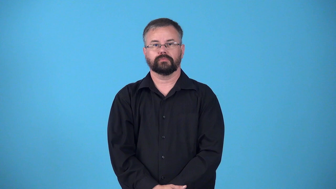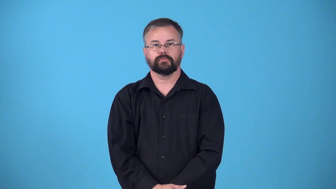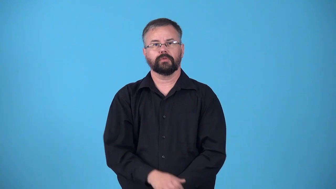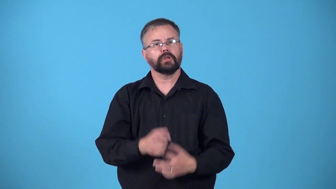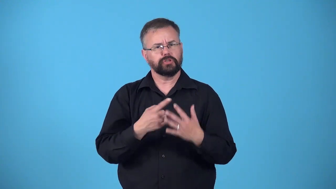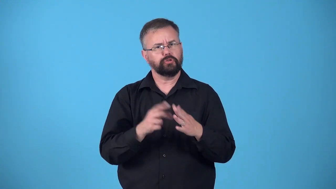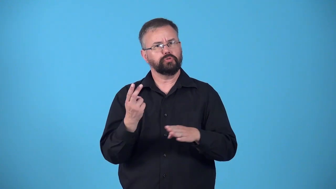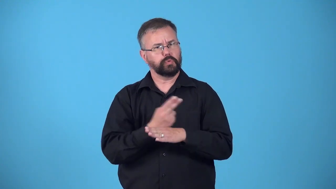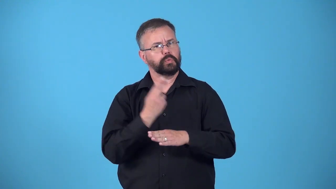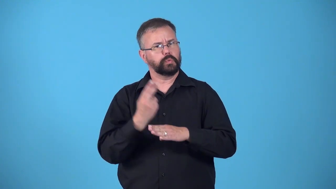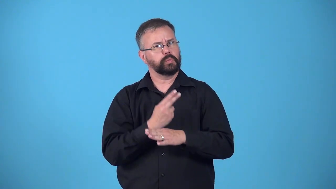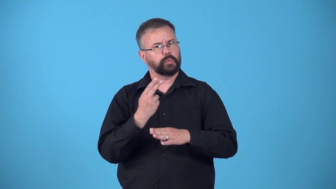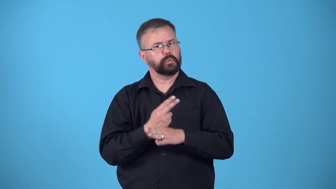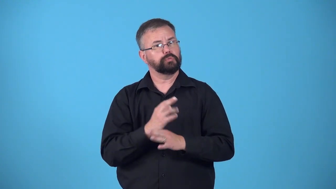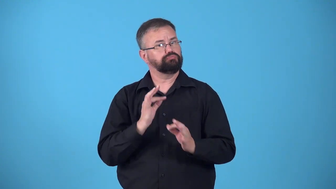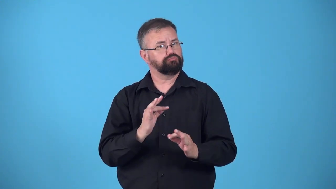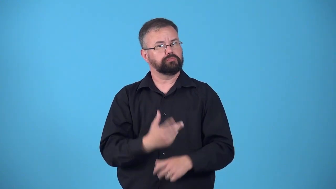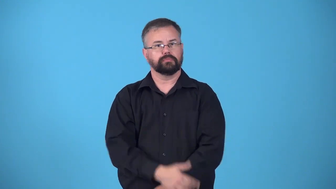effective